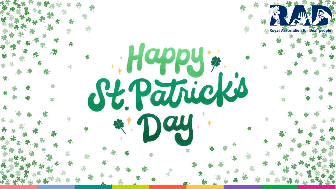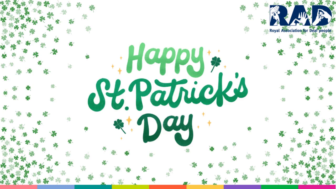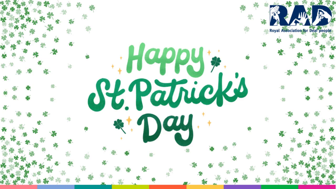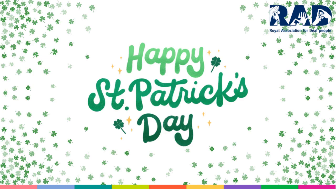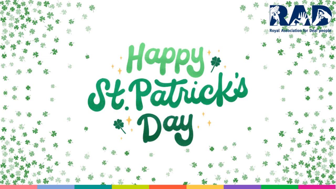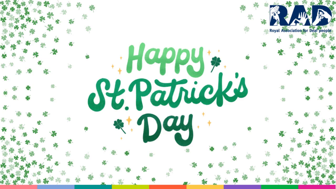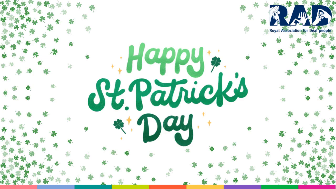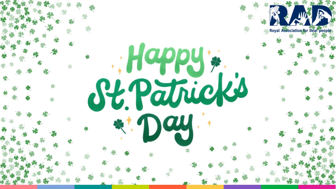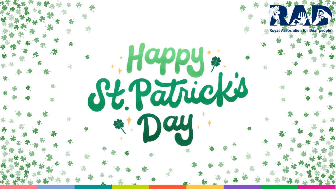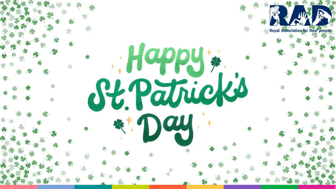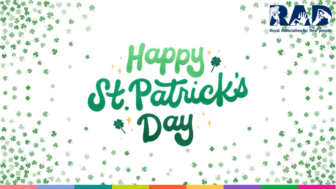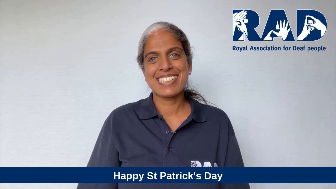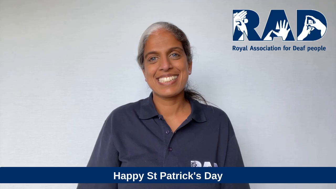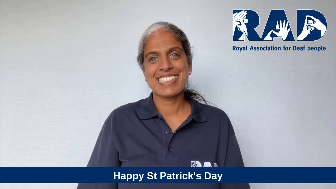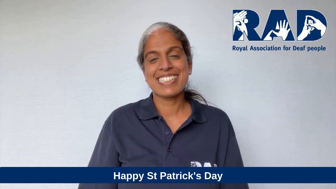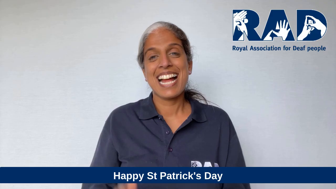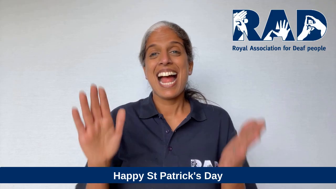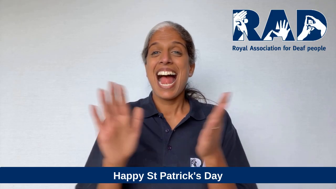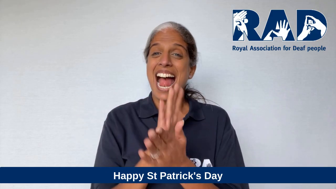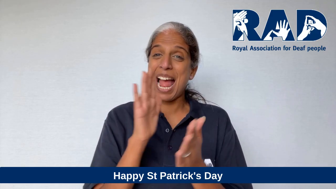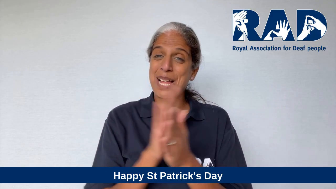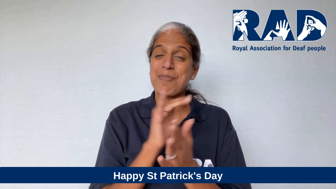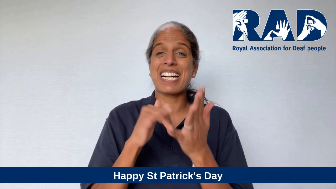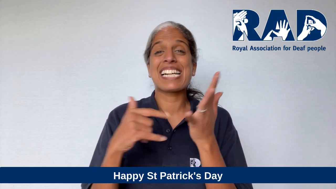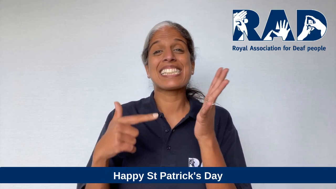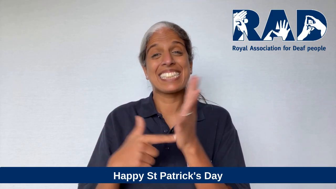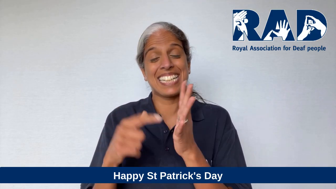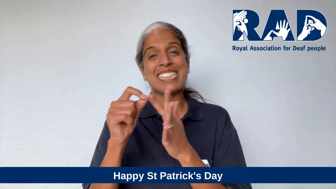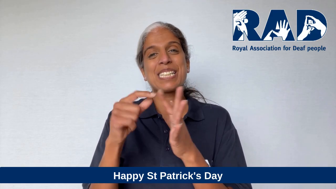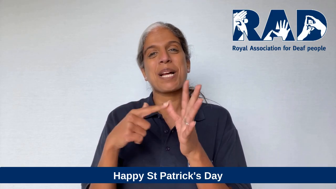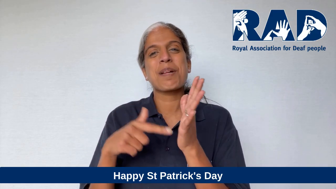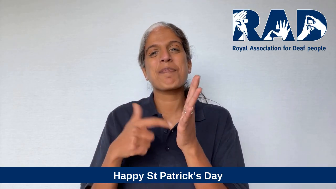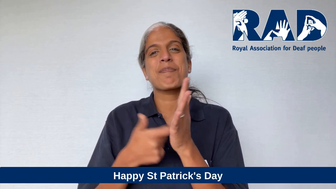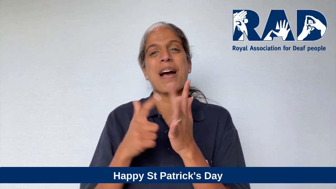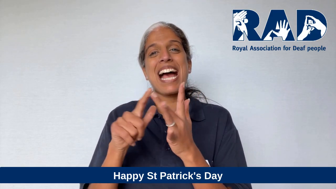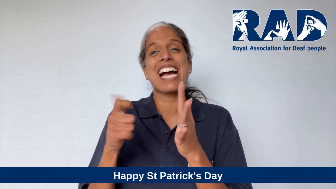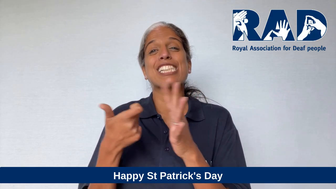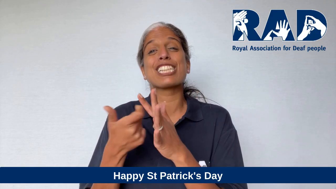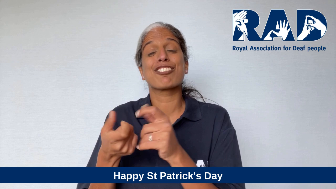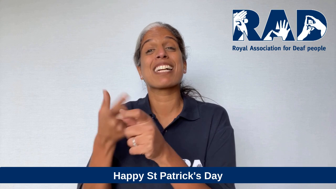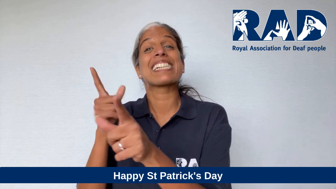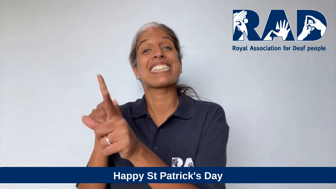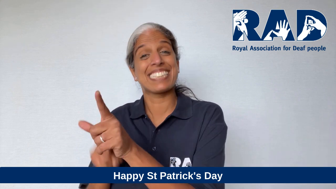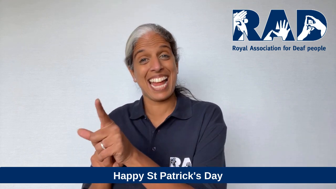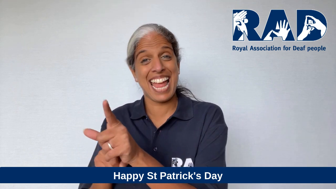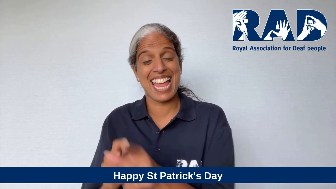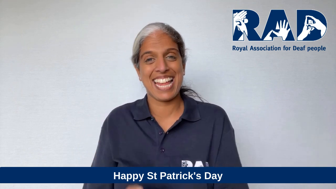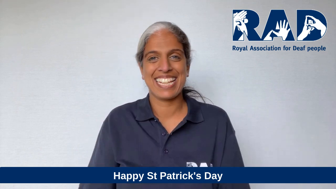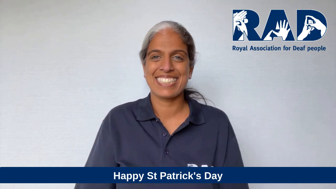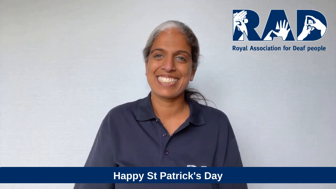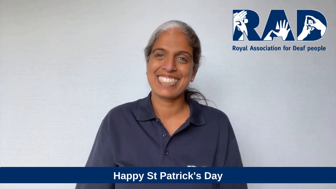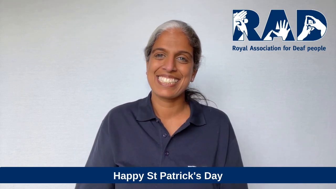Happy St Patrick's Day